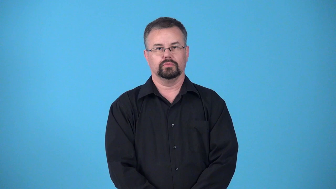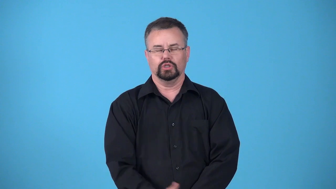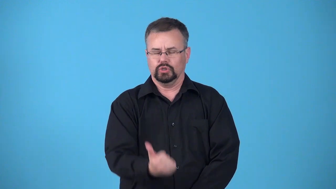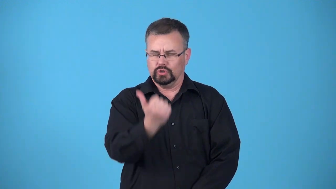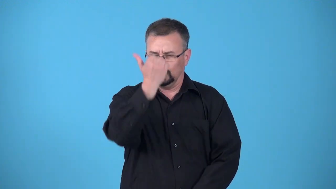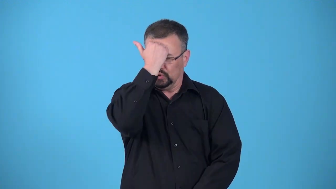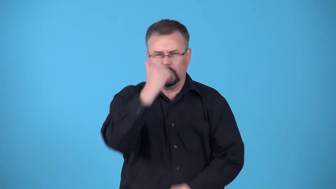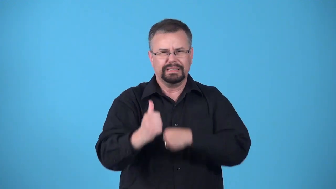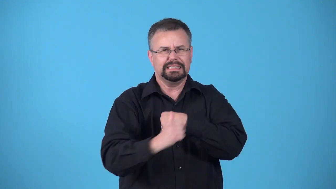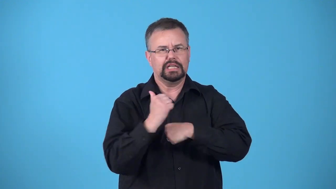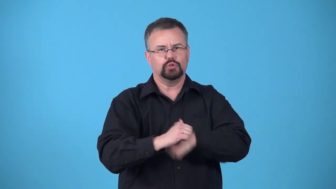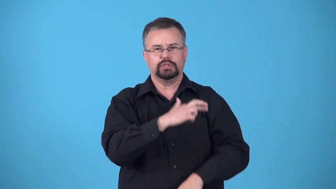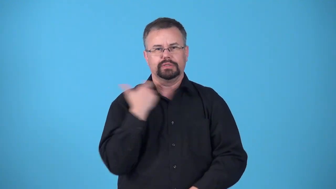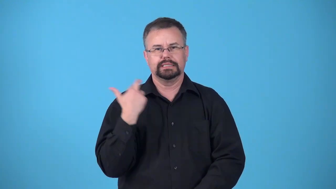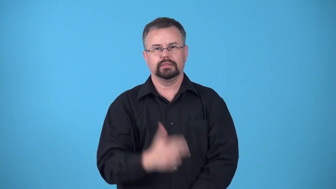russian roulette